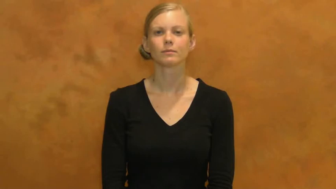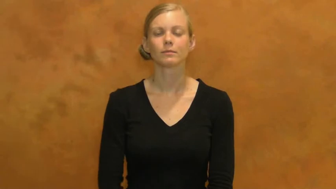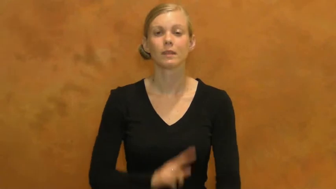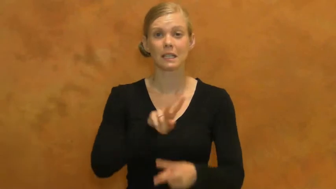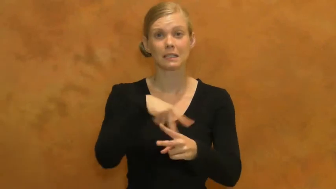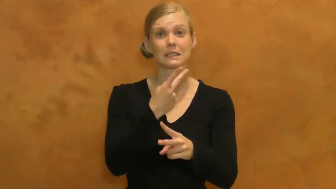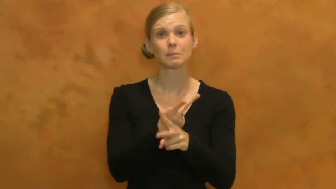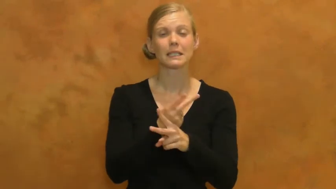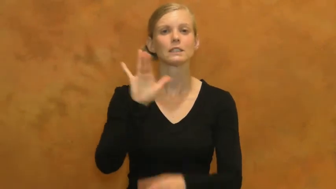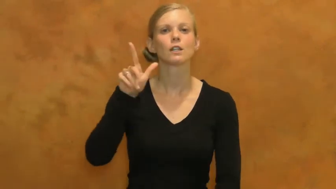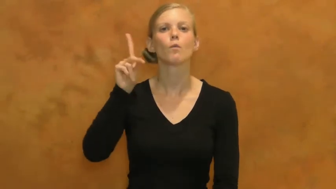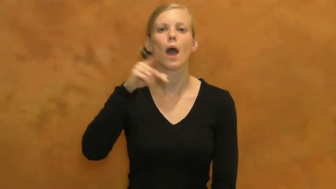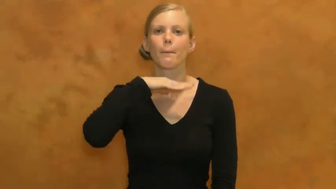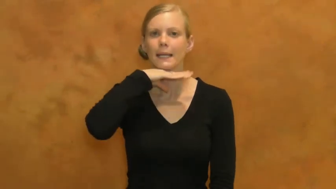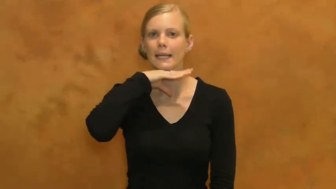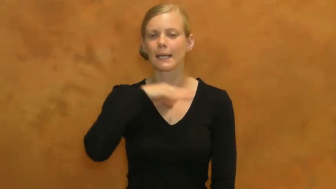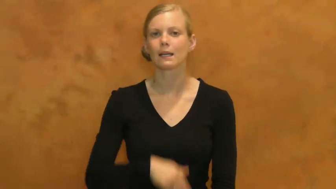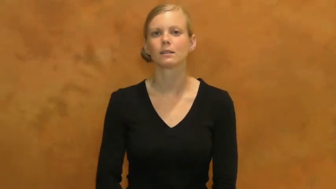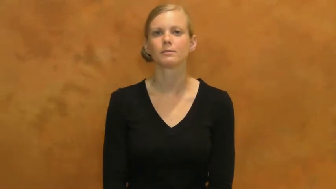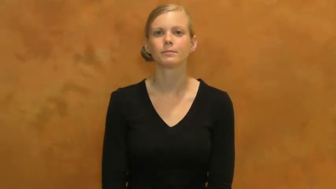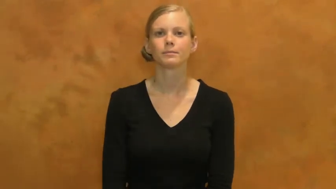boar